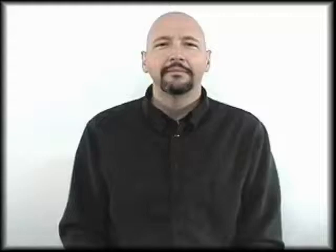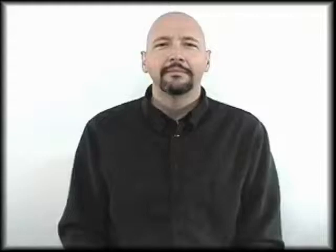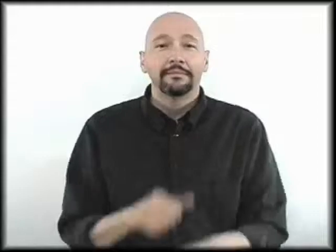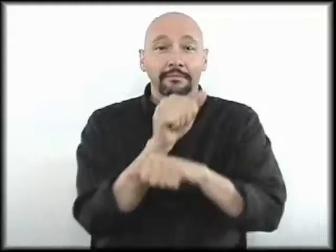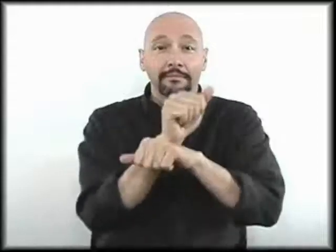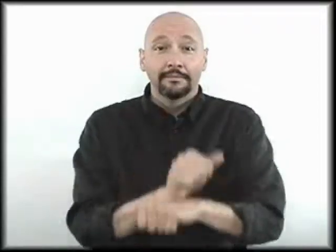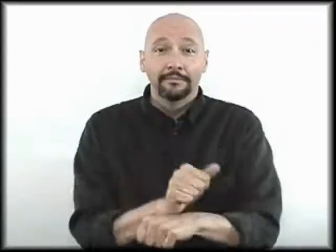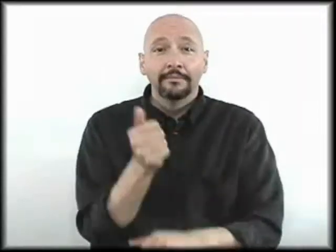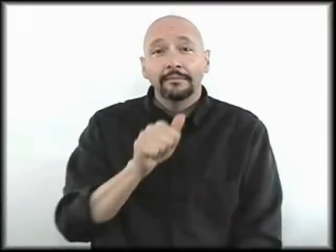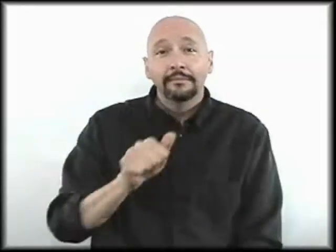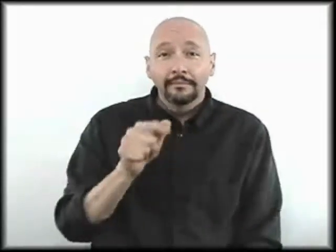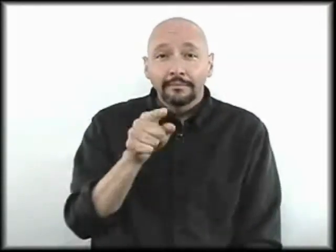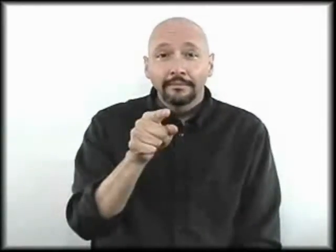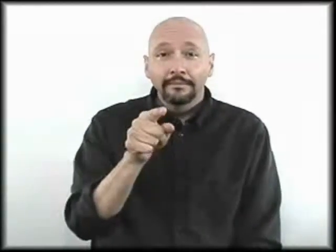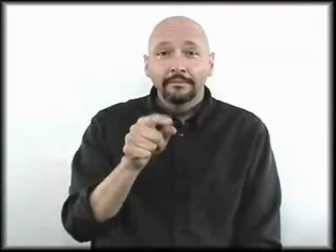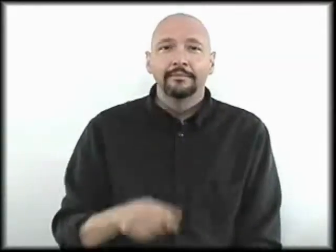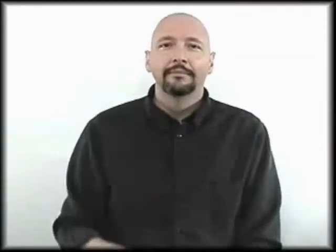HABIT ANY YOU?